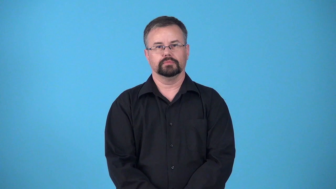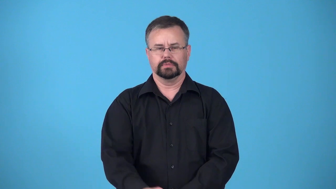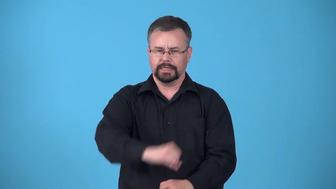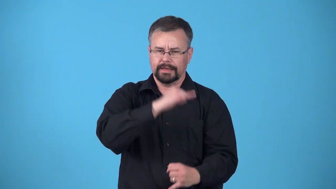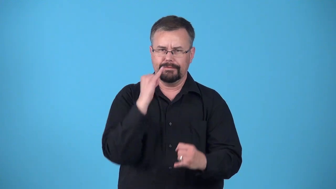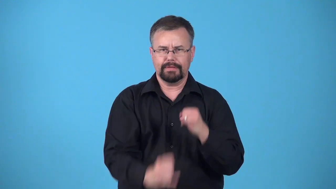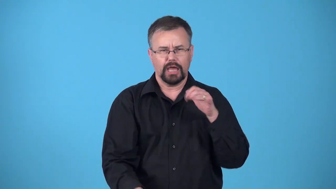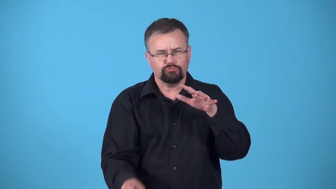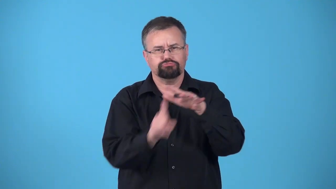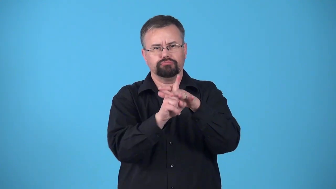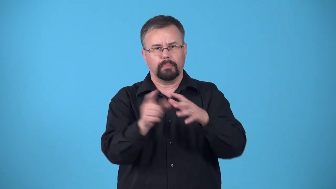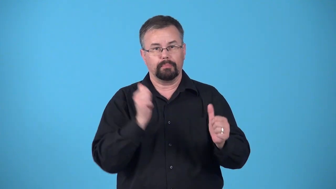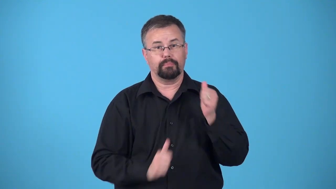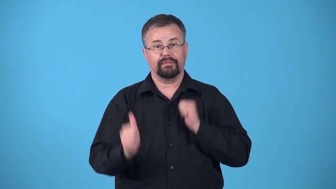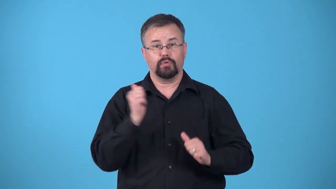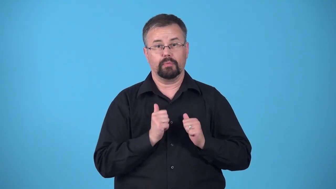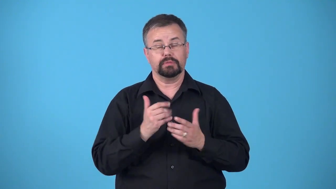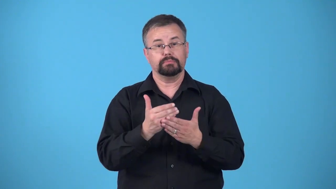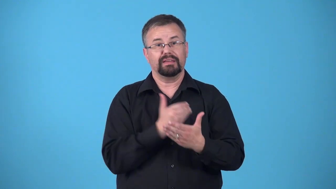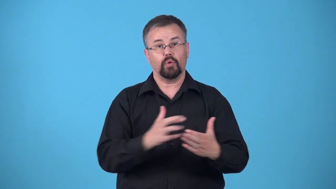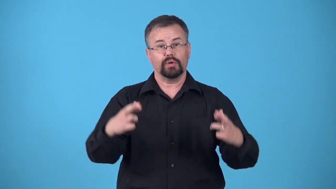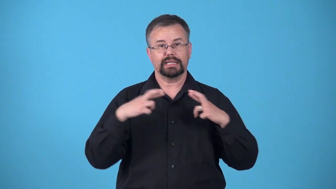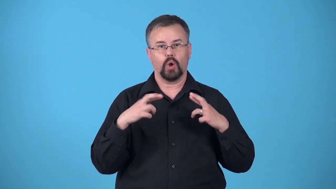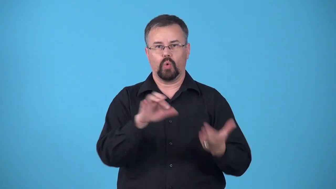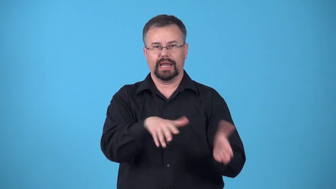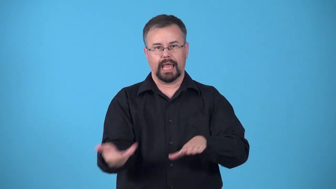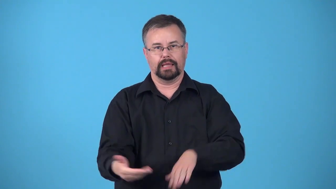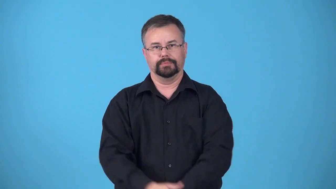swan song, swansong